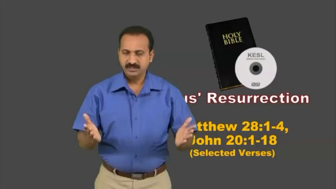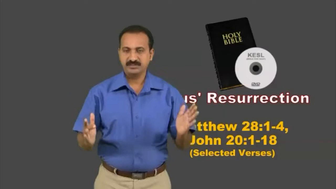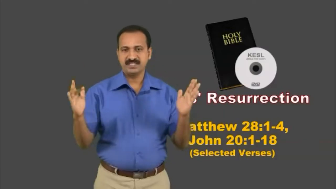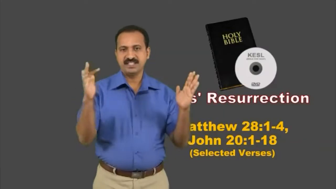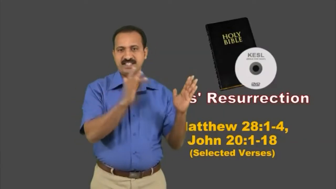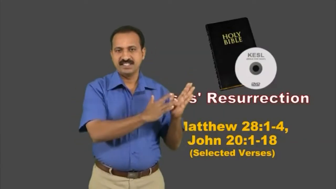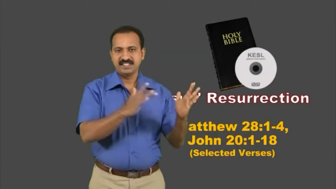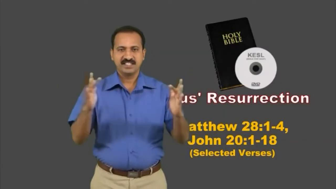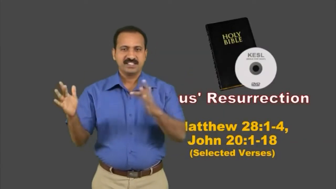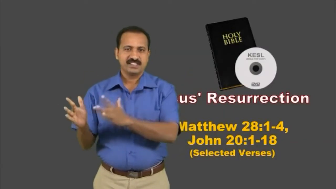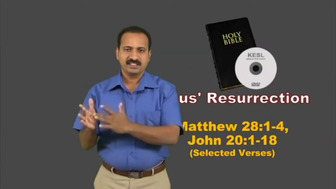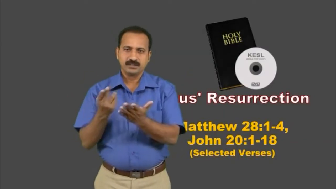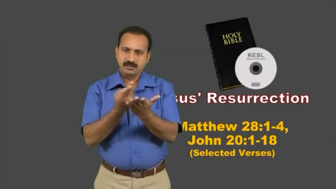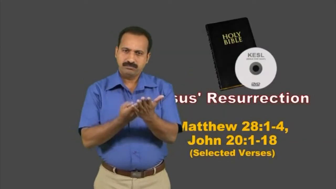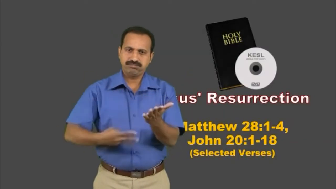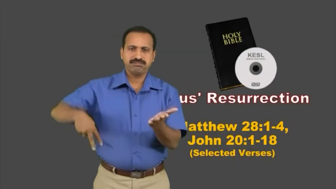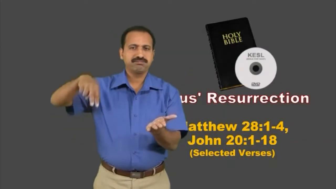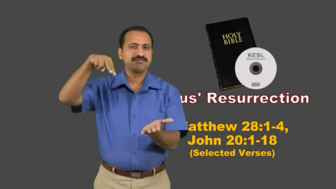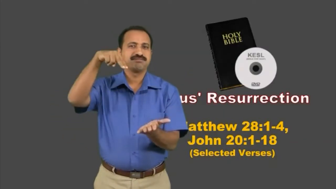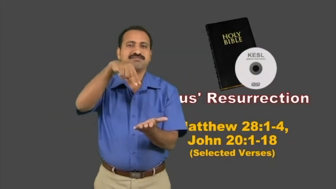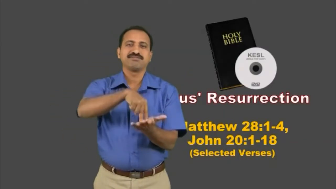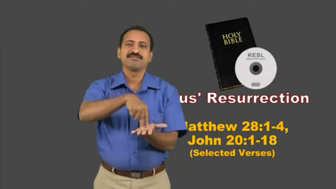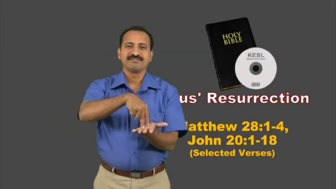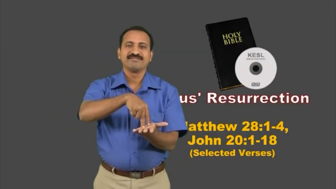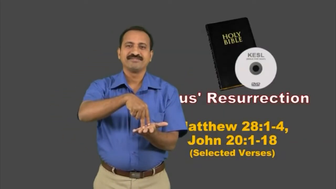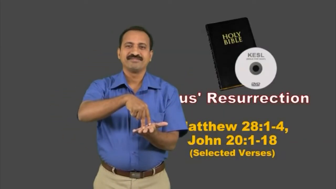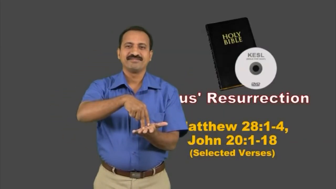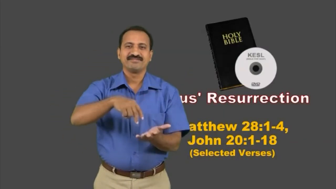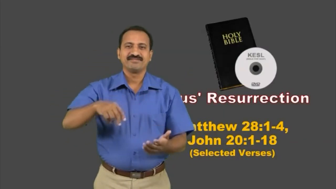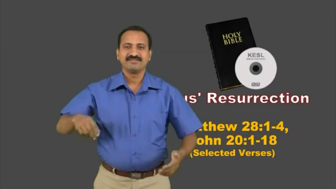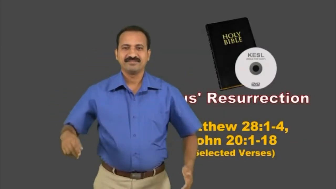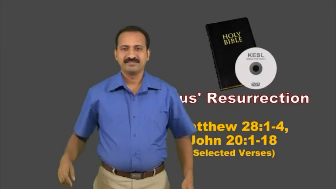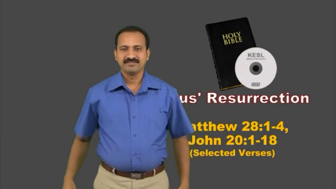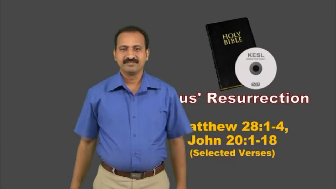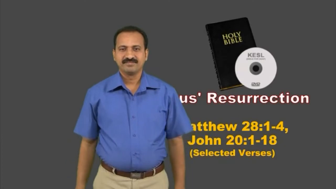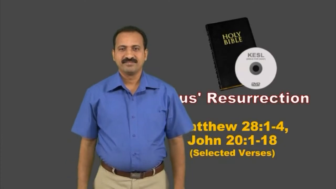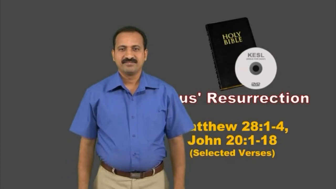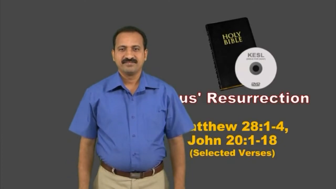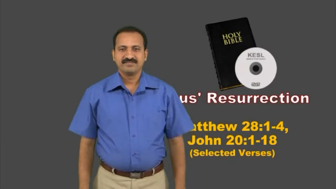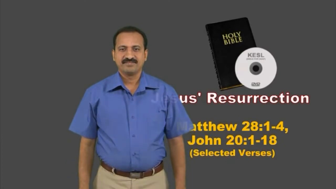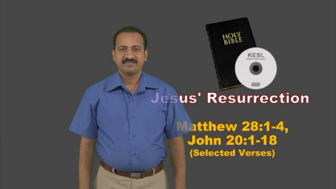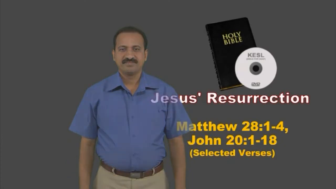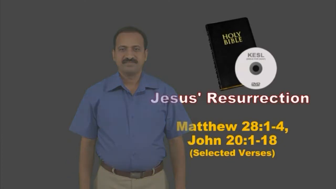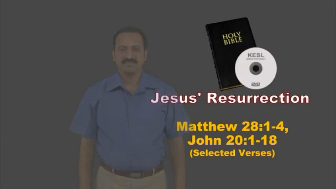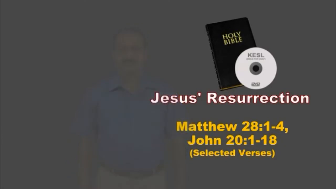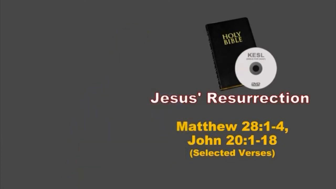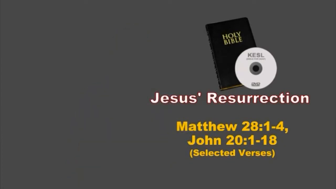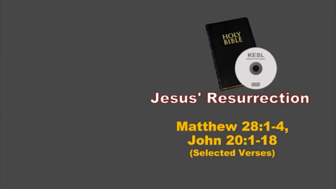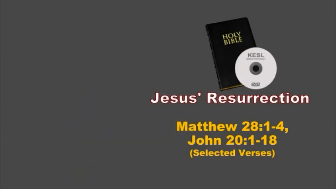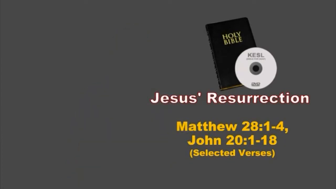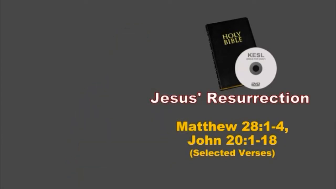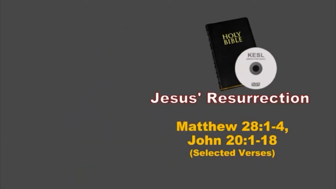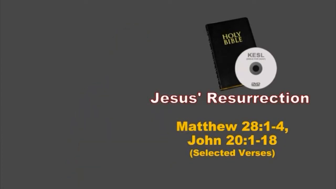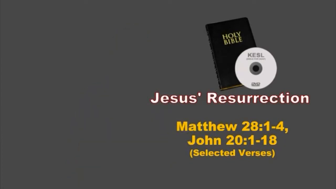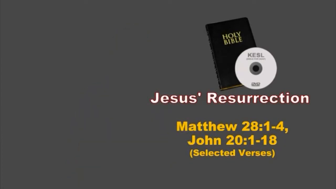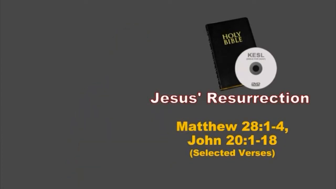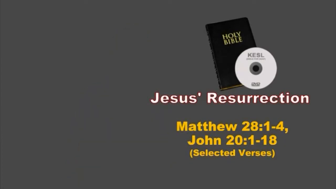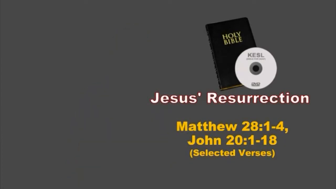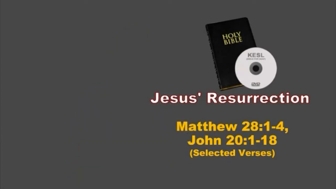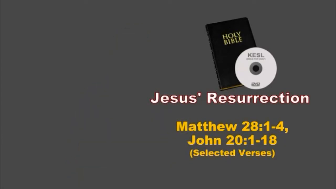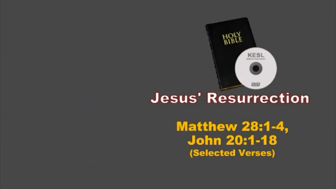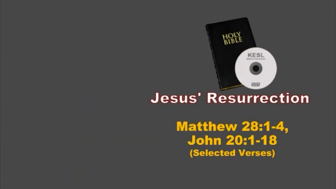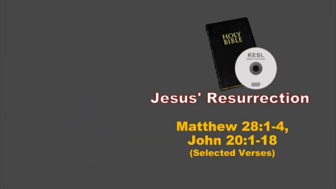Jesus' Resurrection